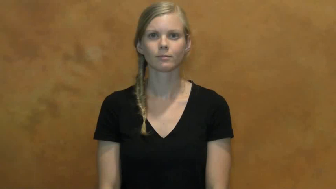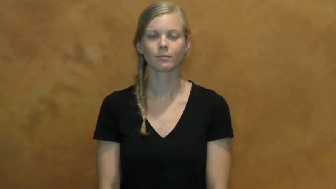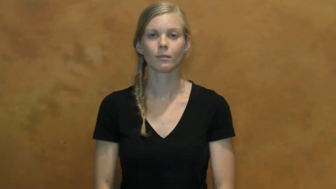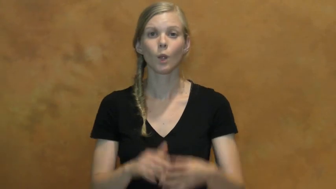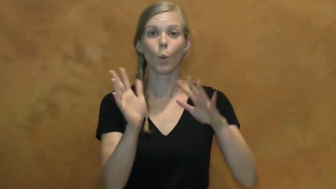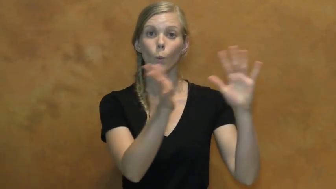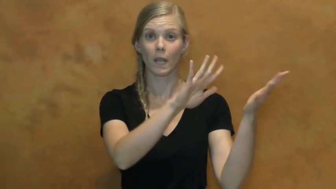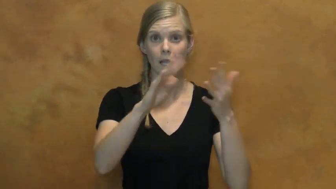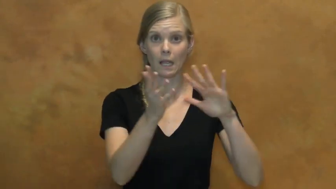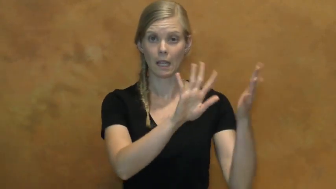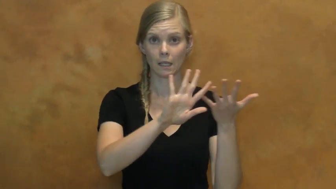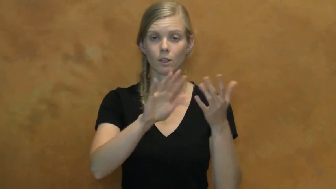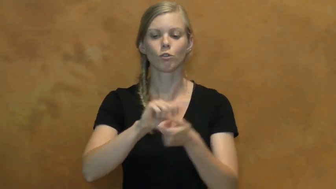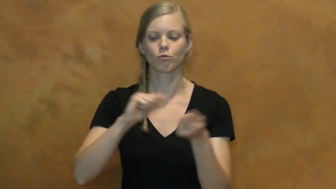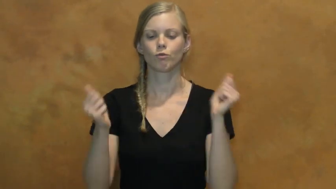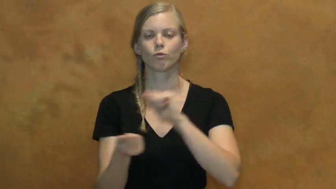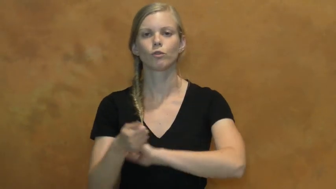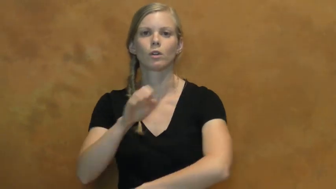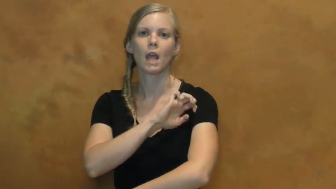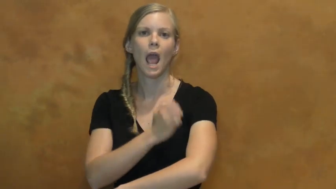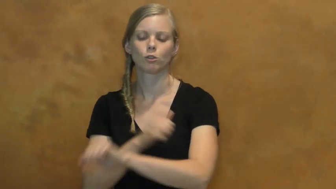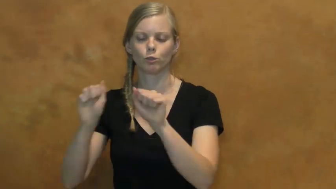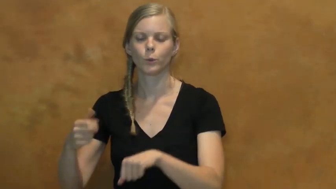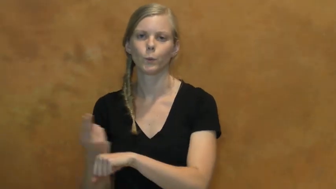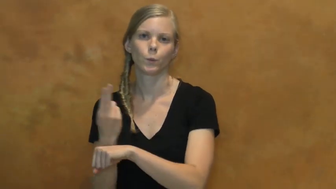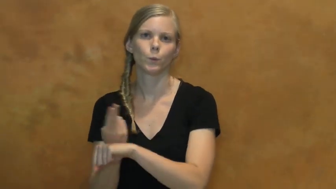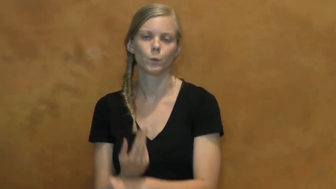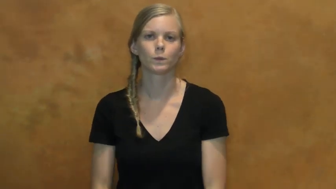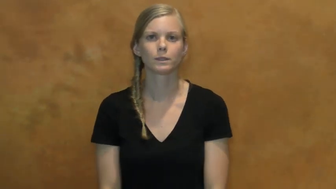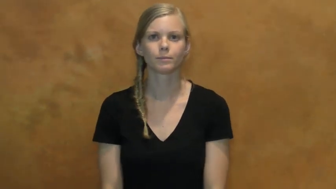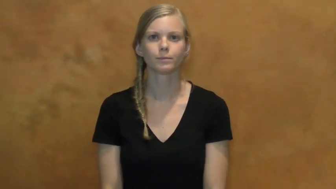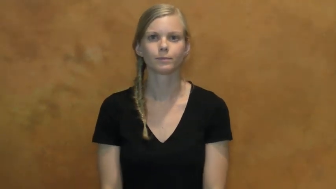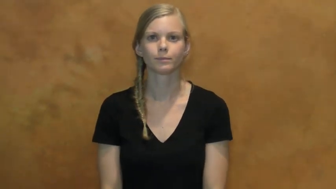wind energy and windpower